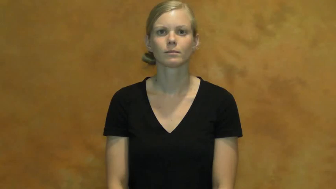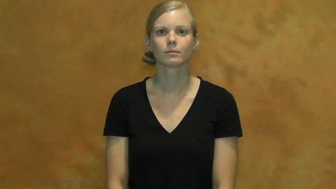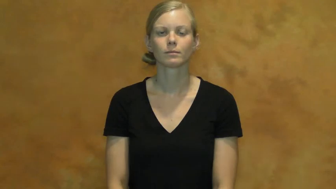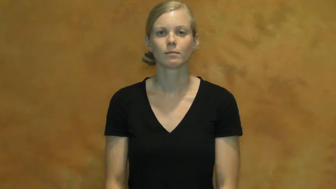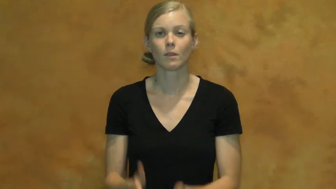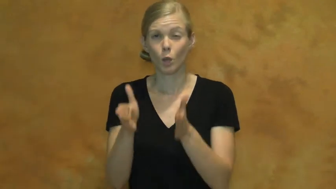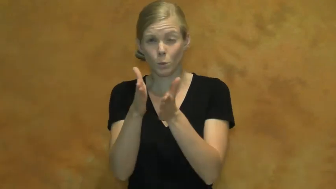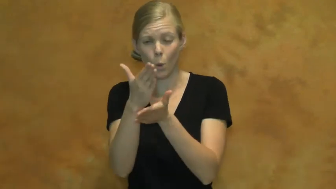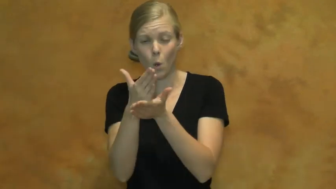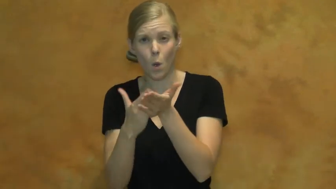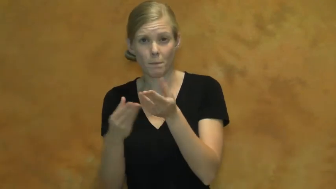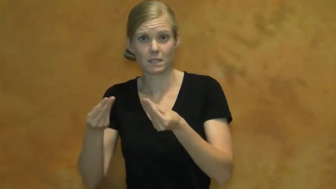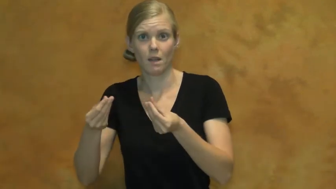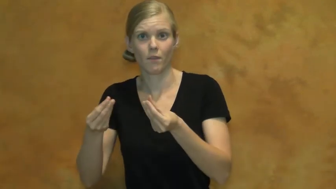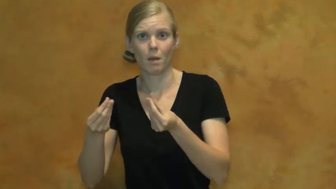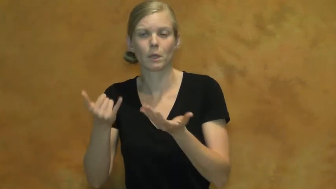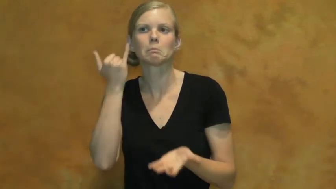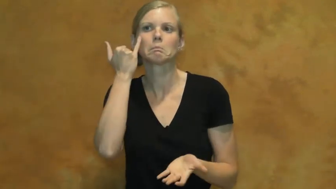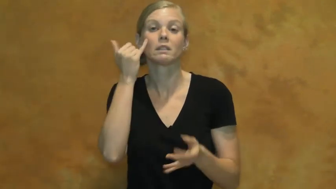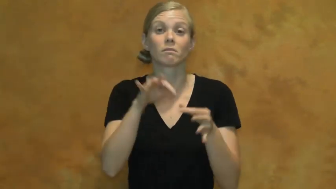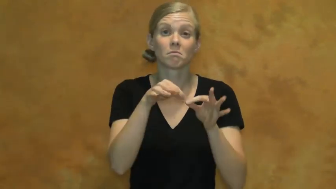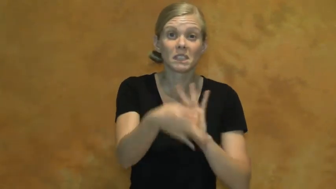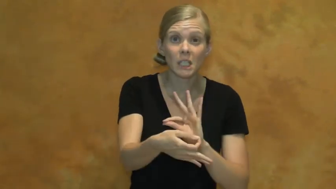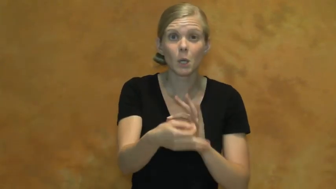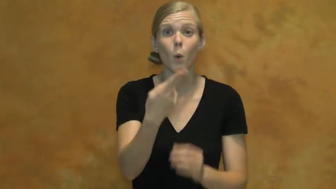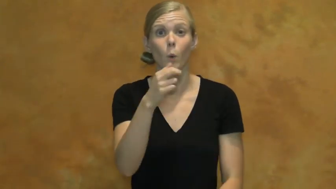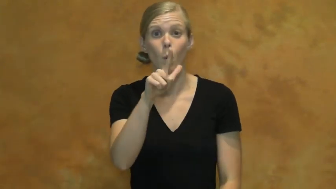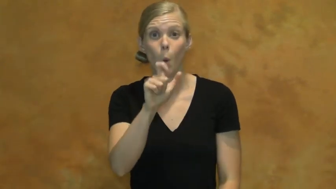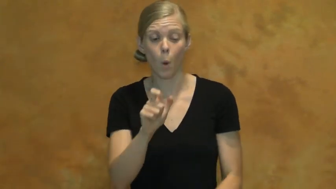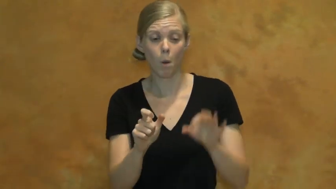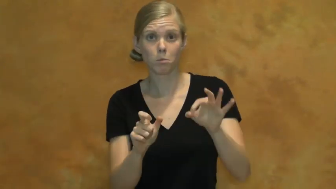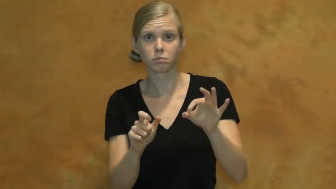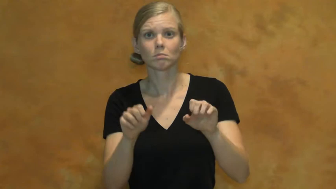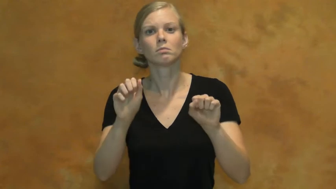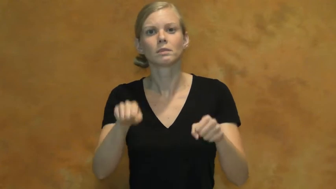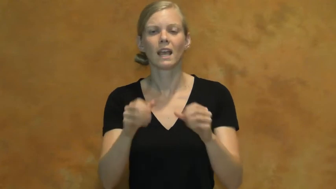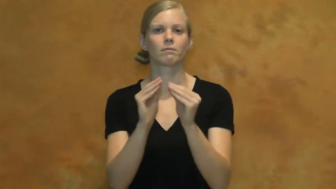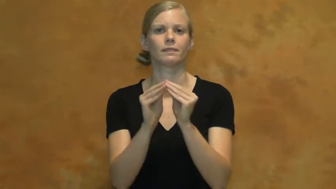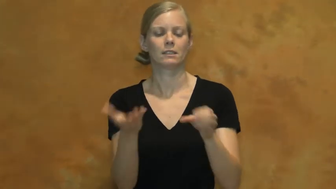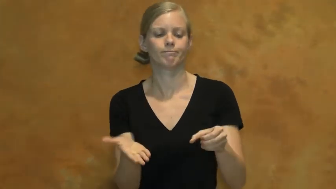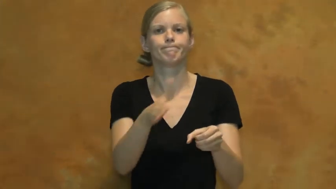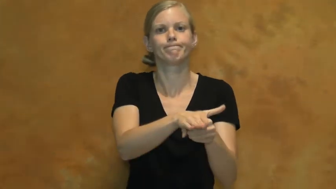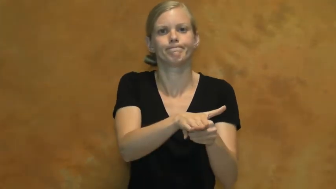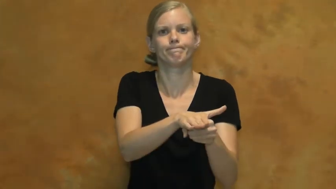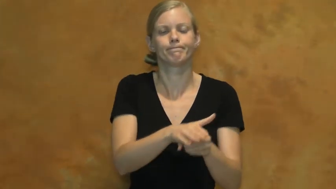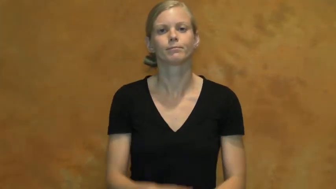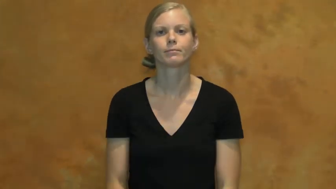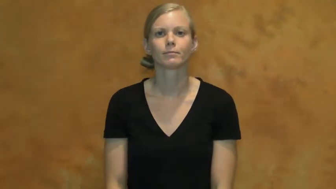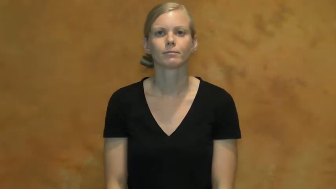patch